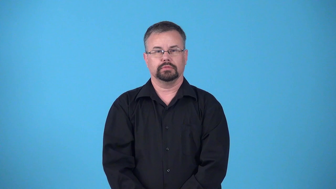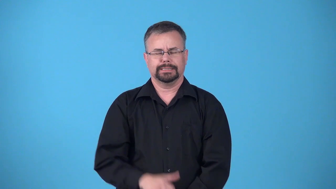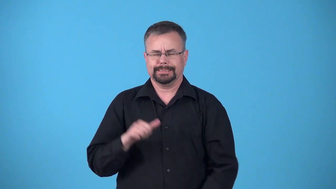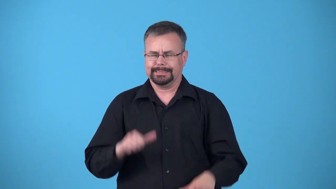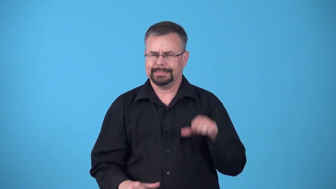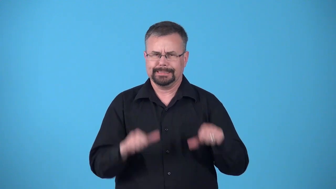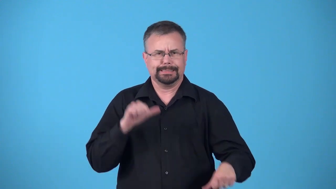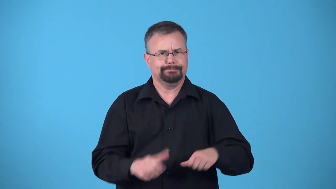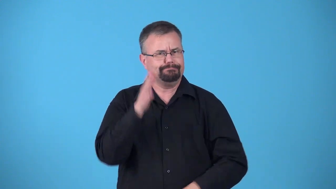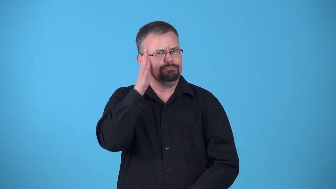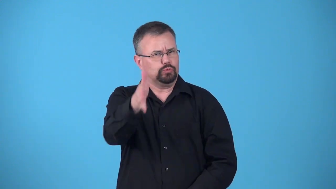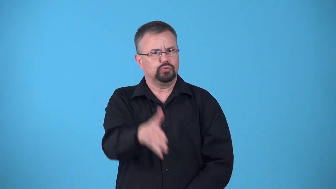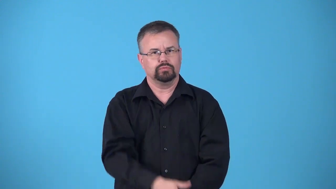hang in the balance